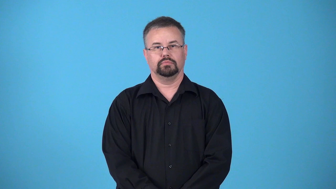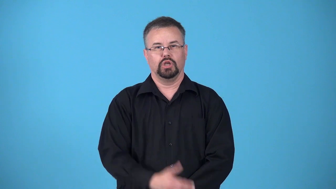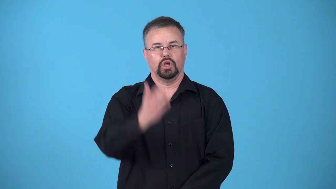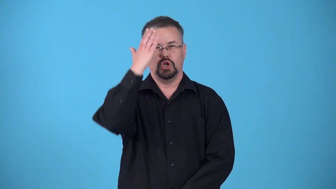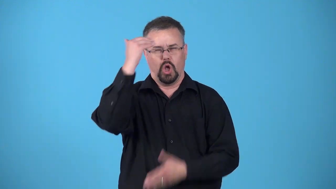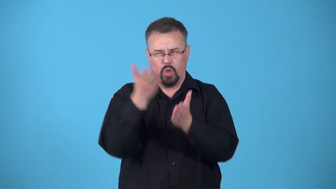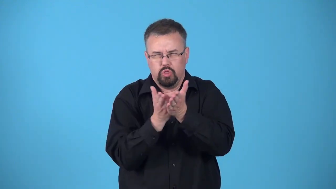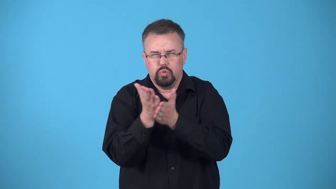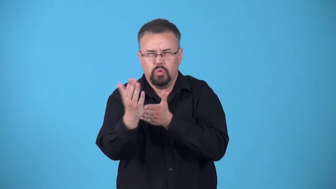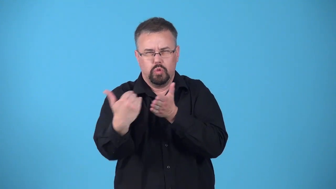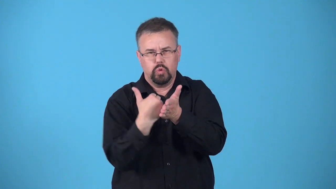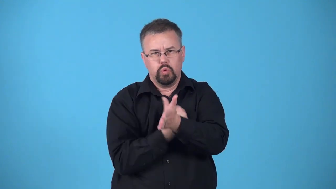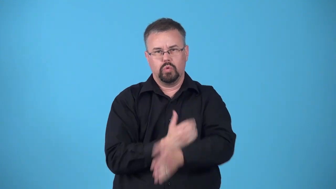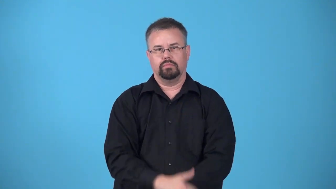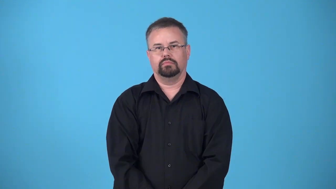know it like the back of your hand